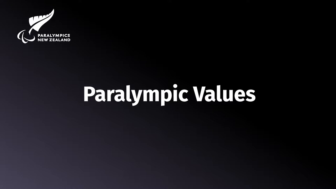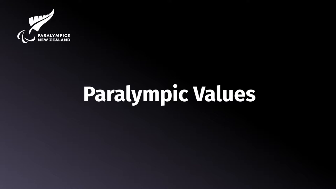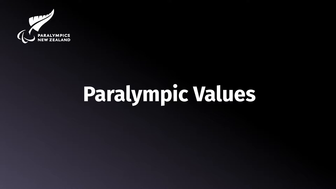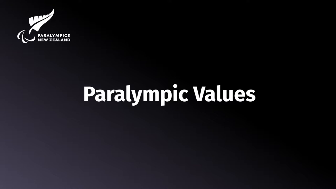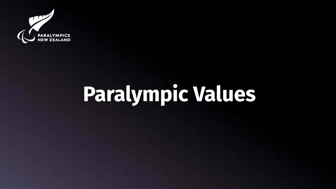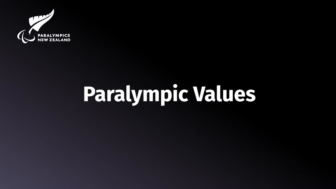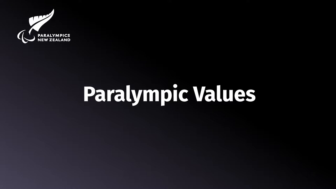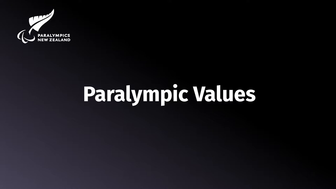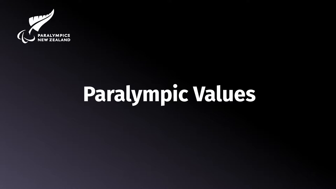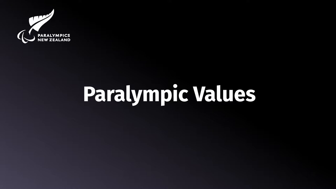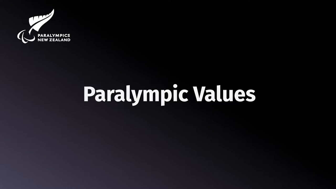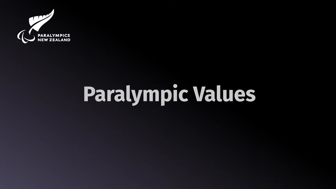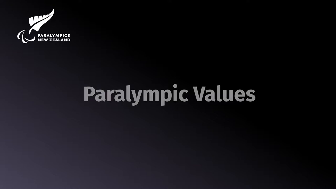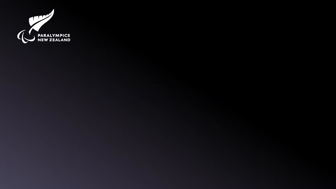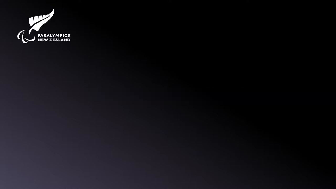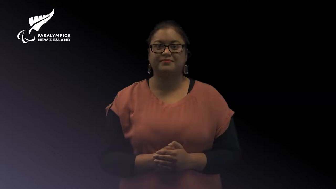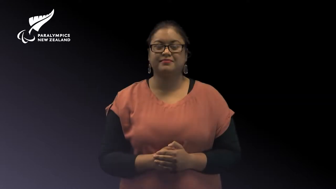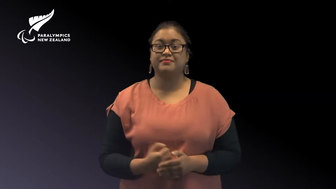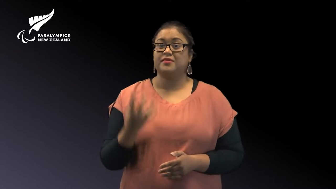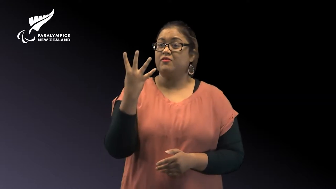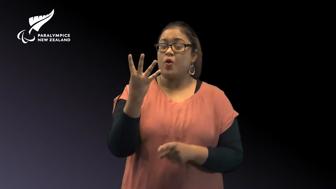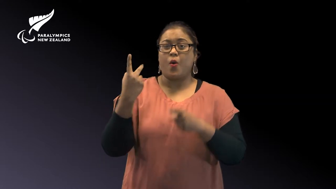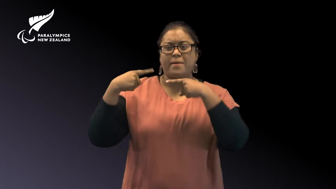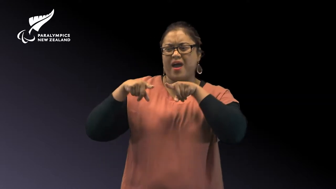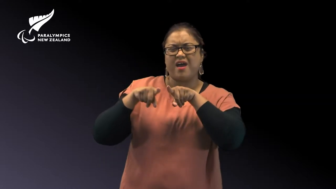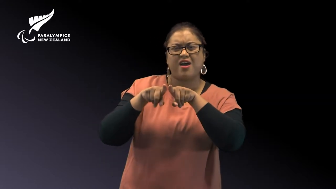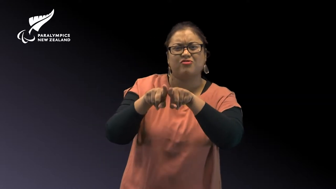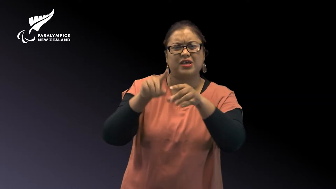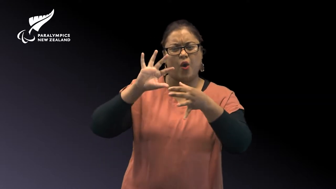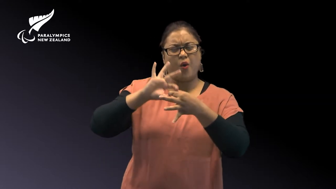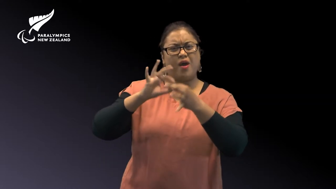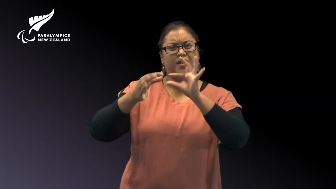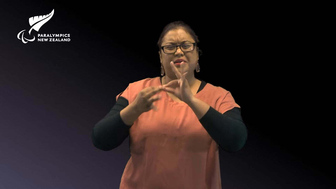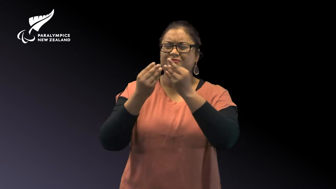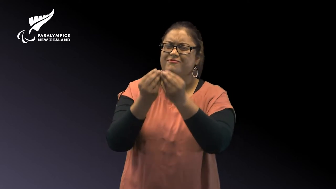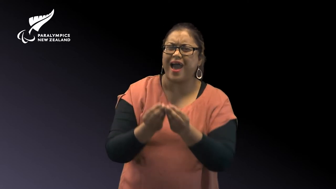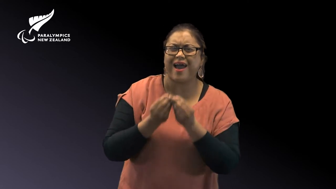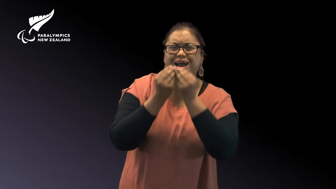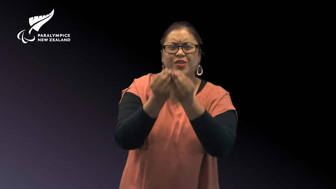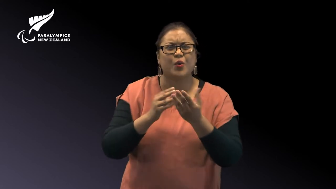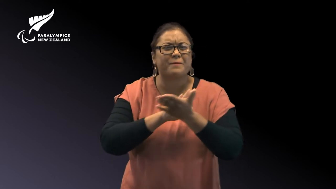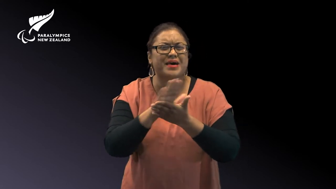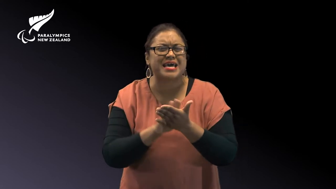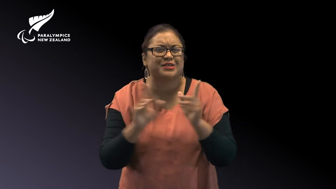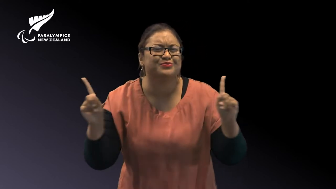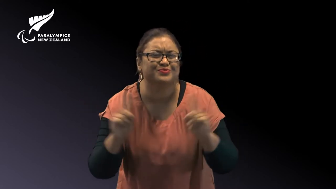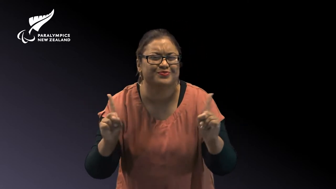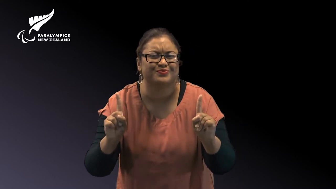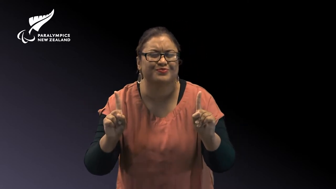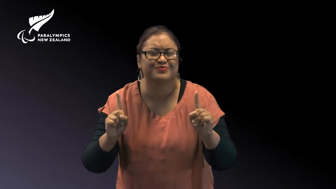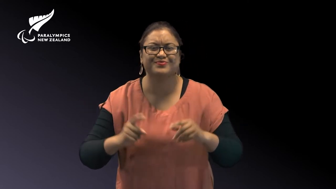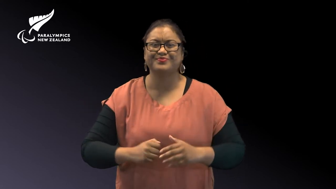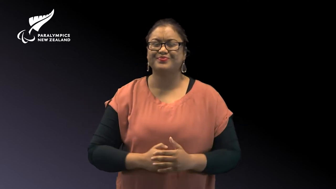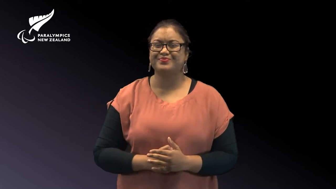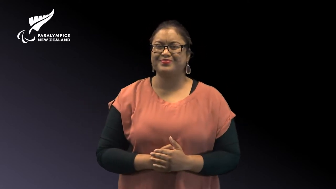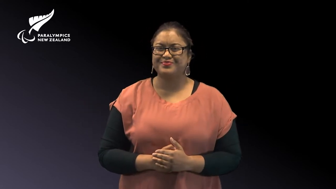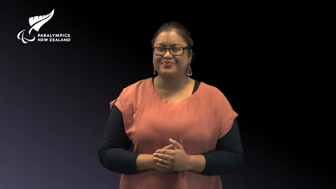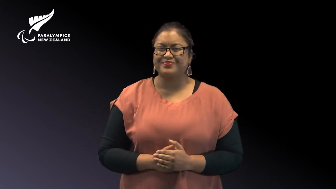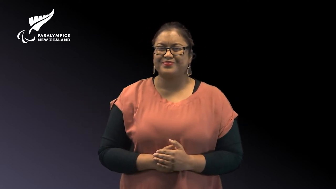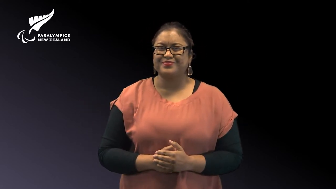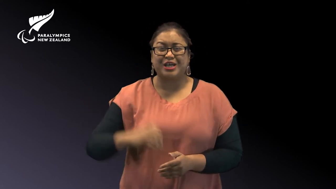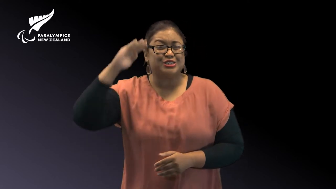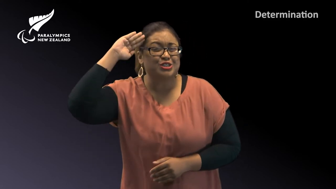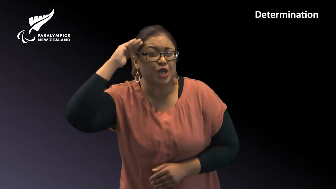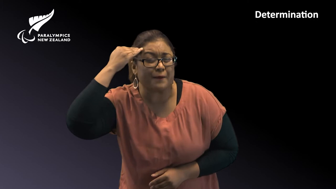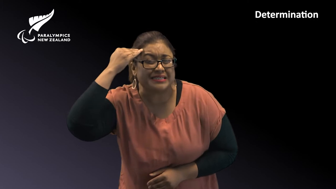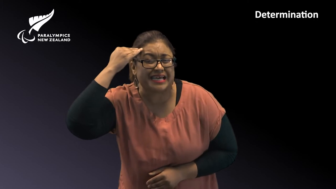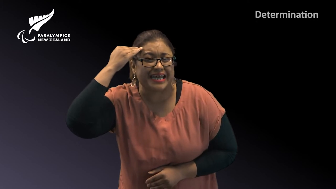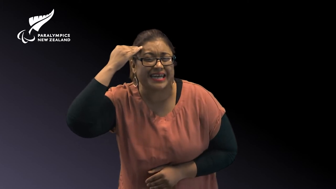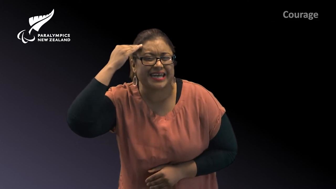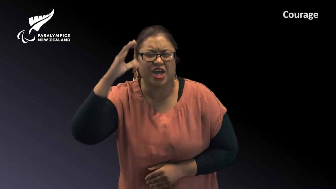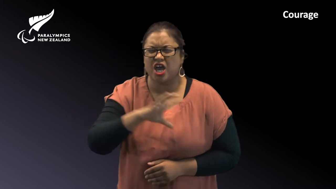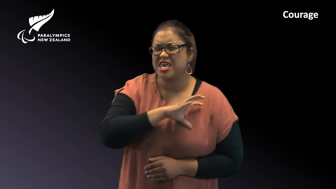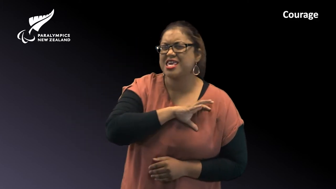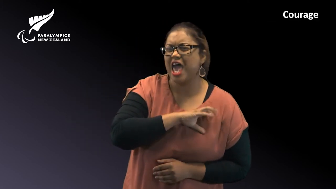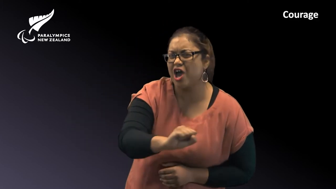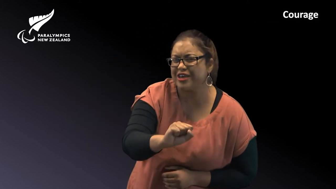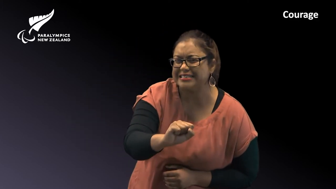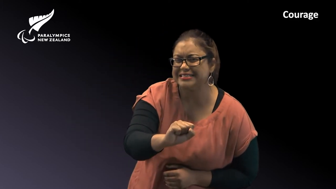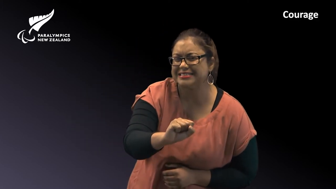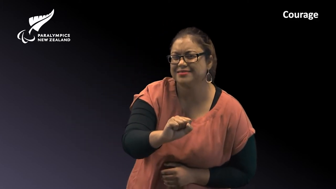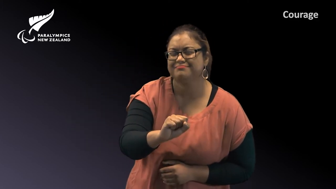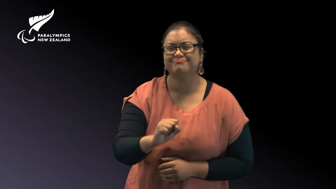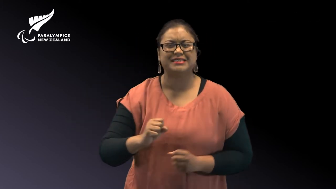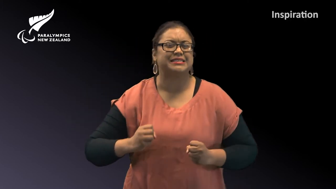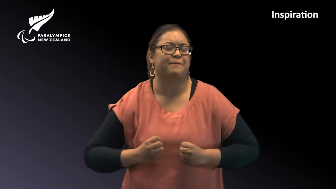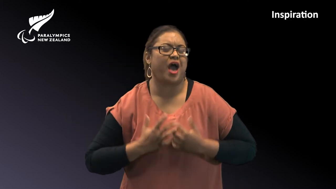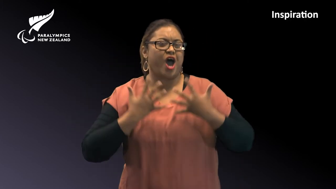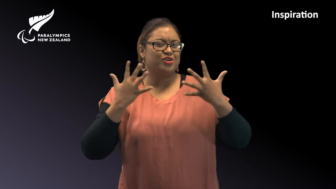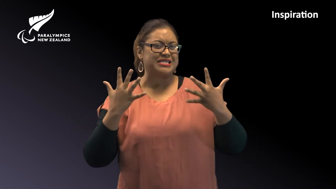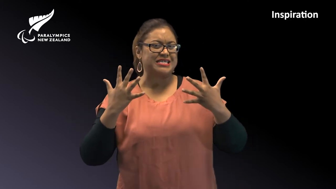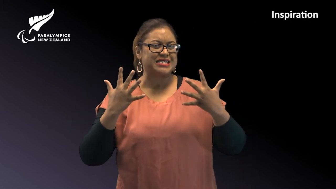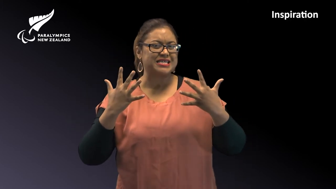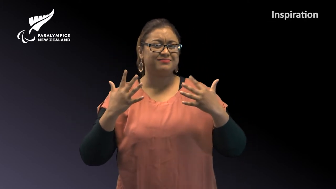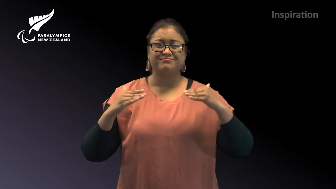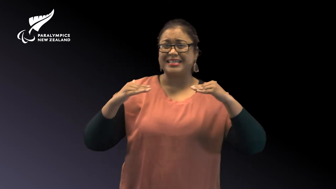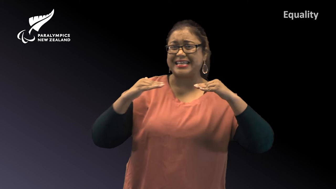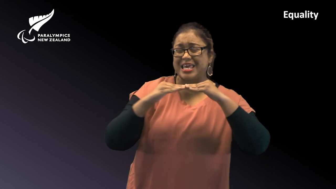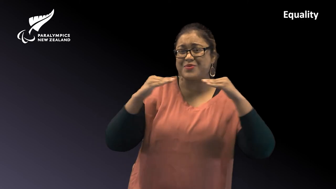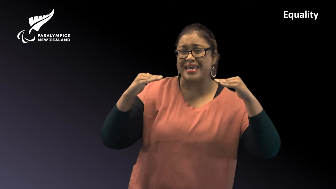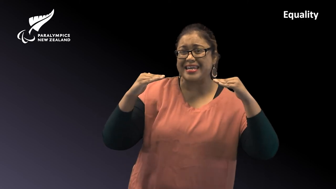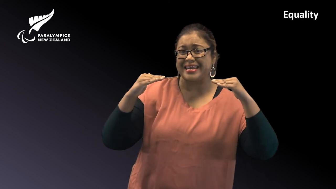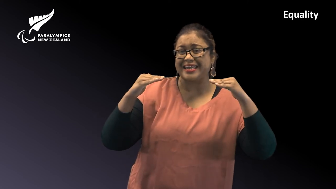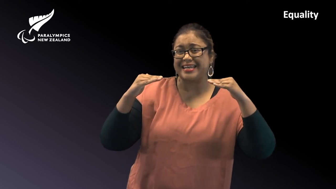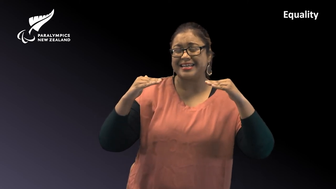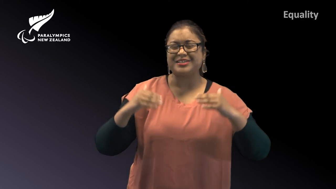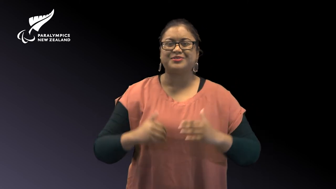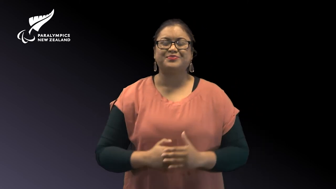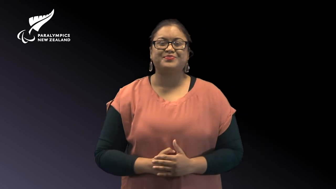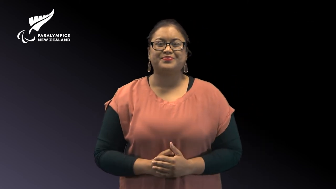The Paralympic Values